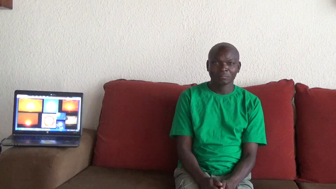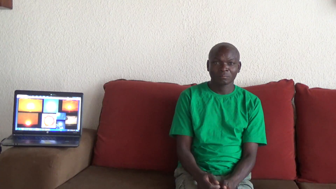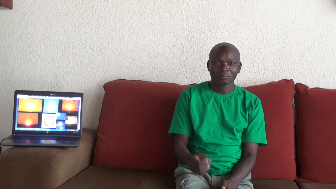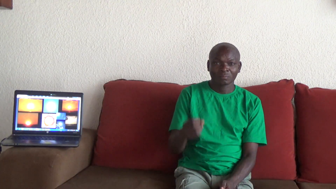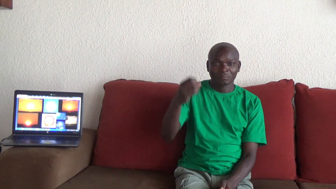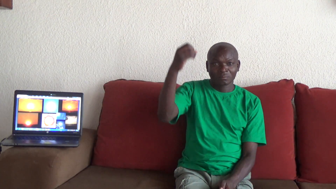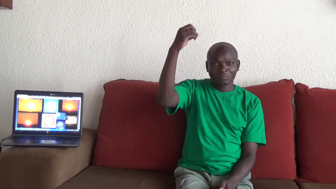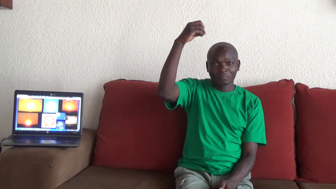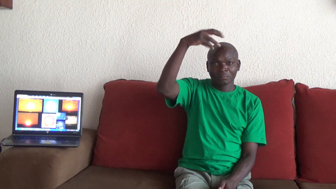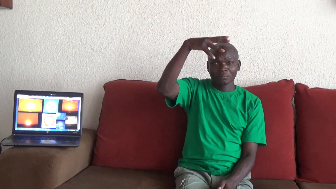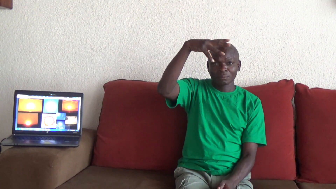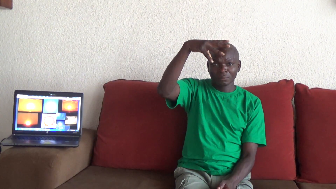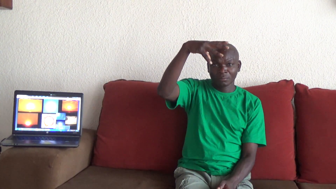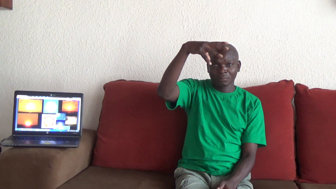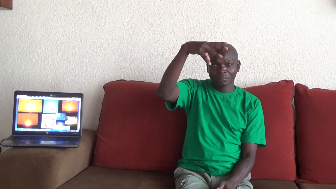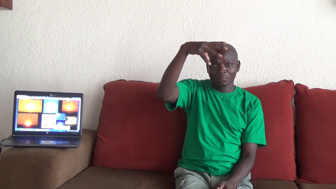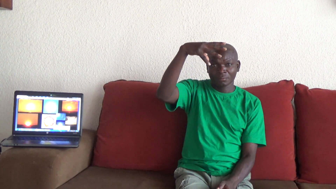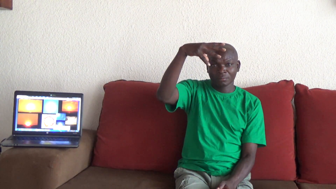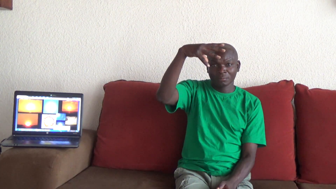sun